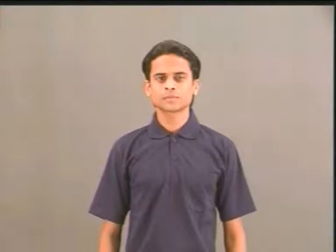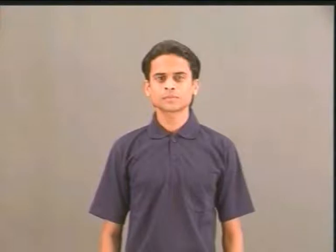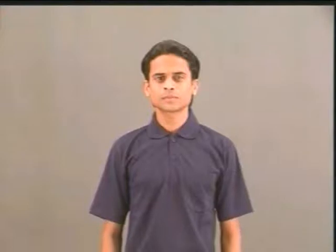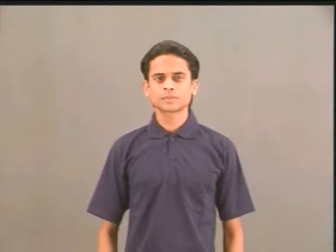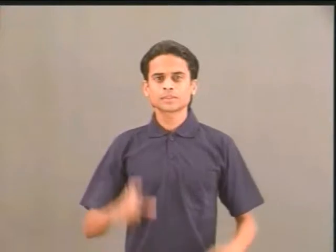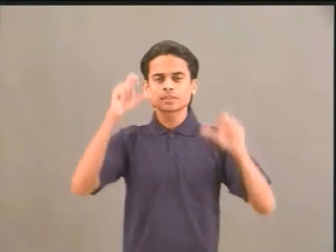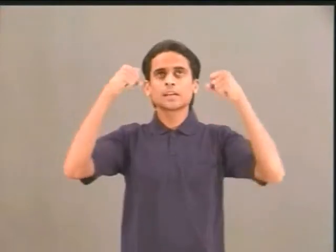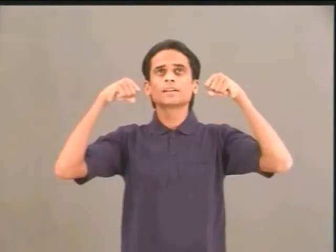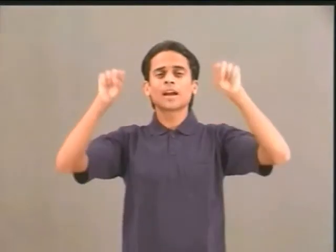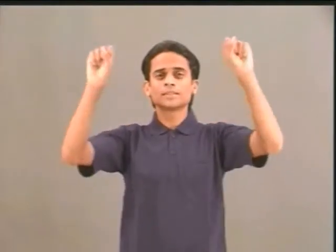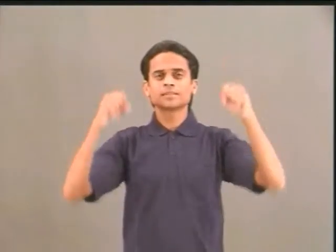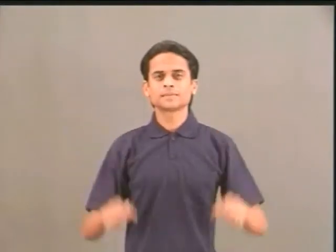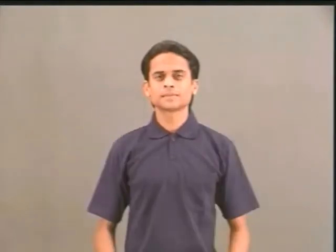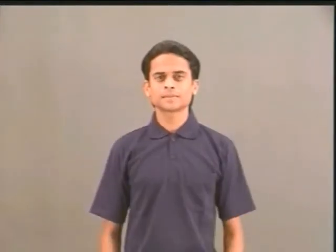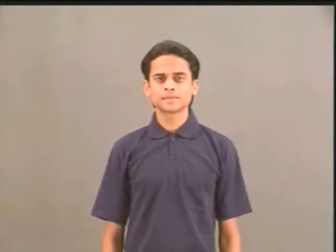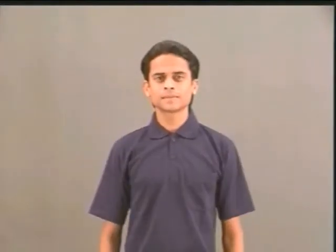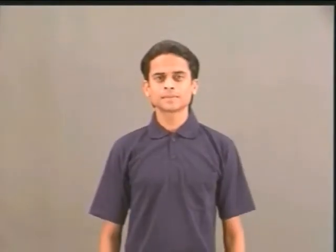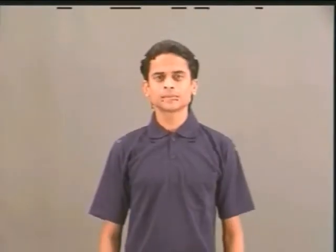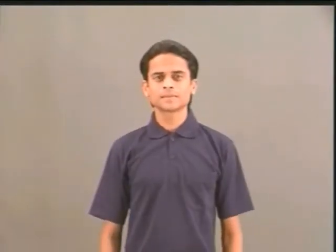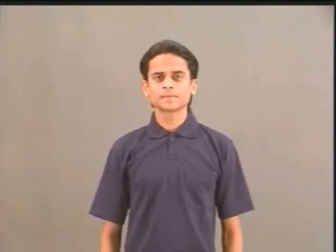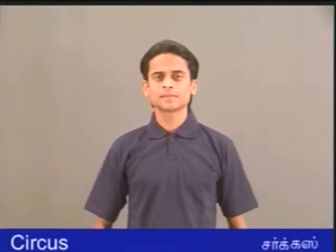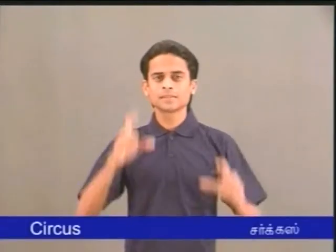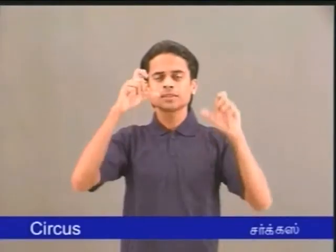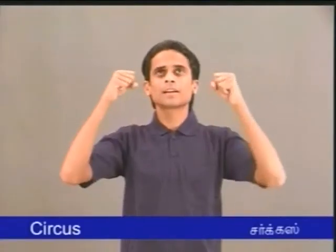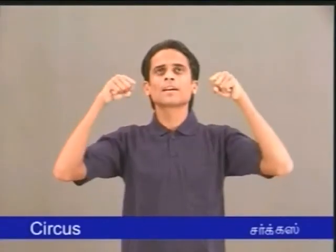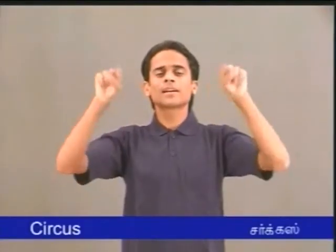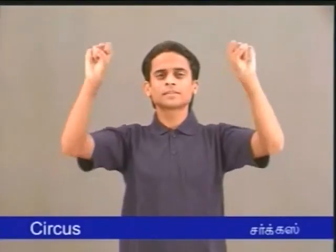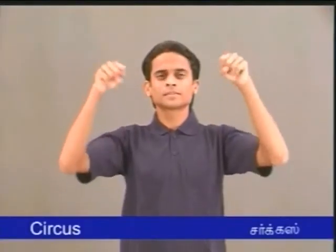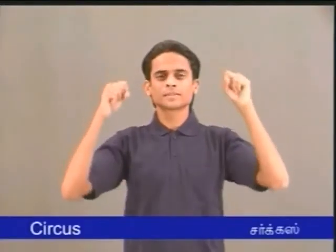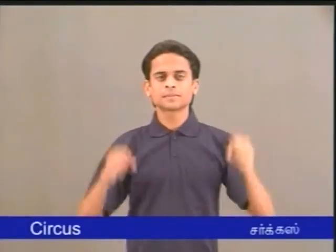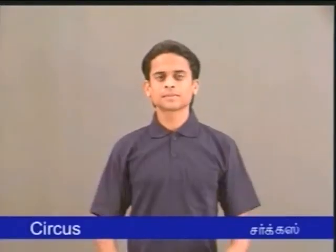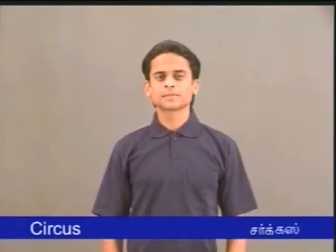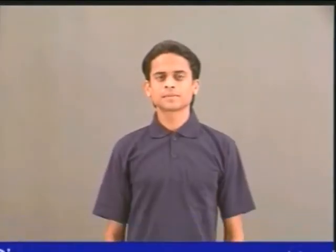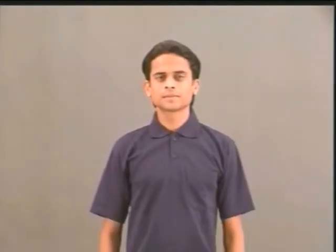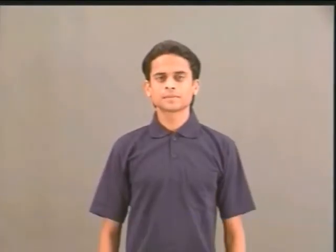circus